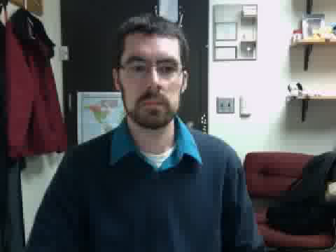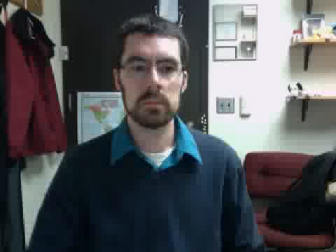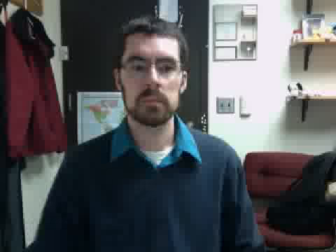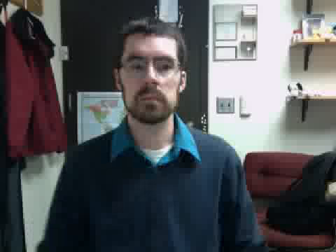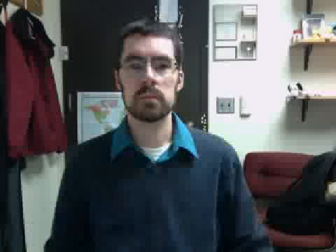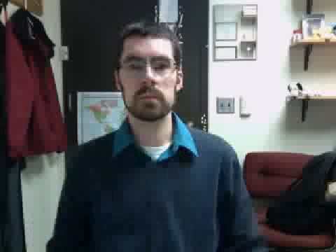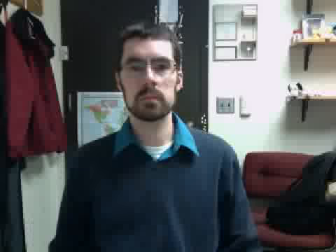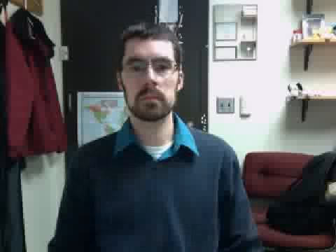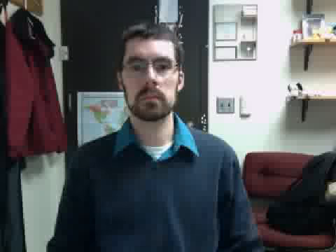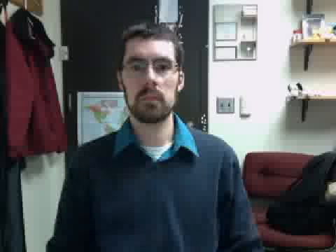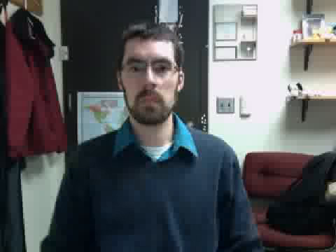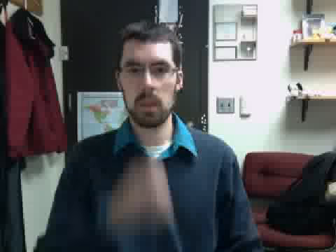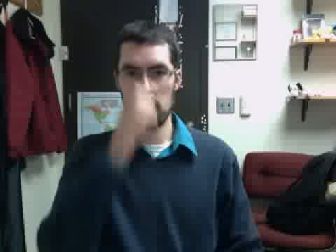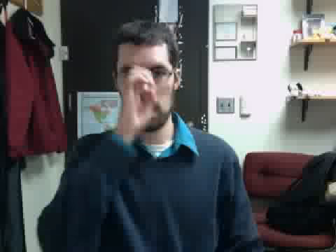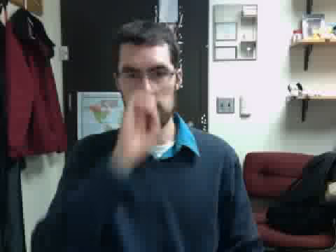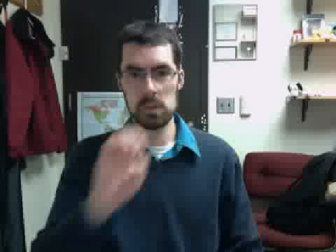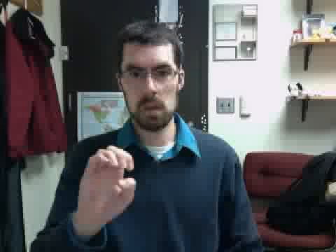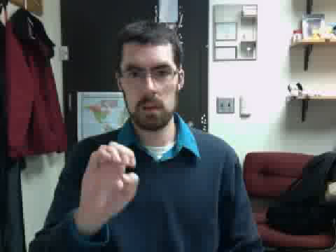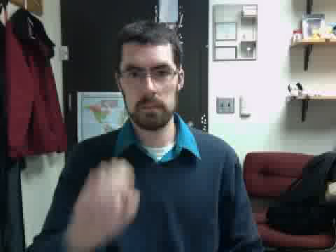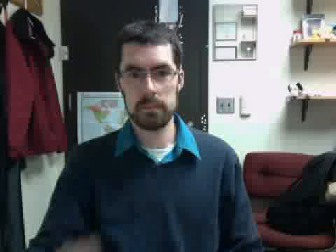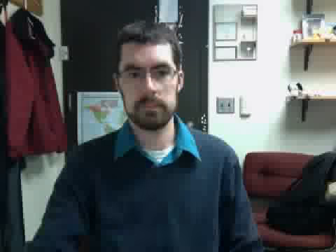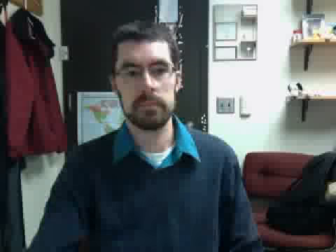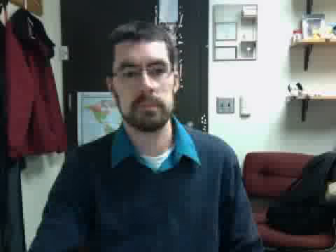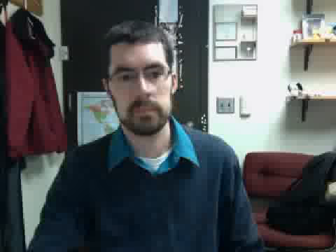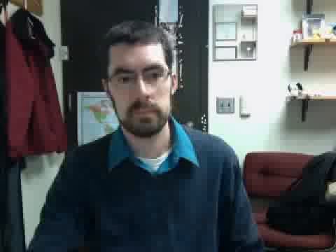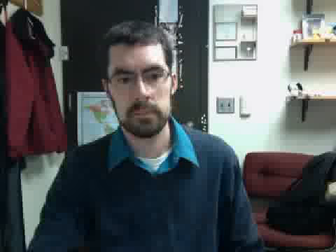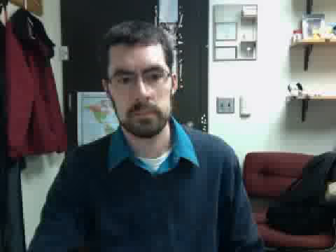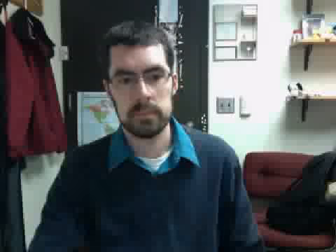Epsilon